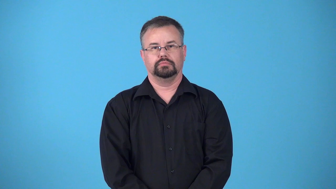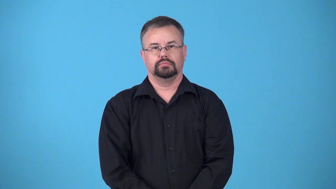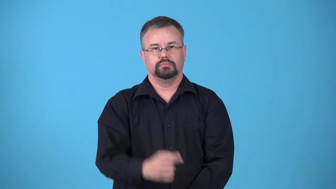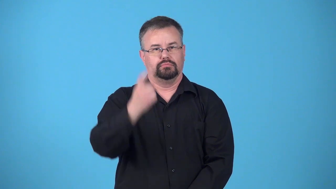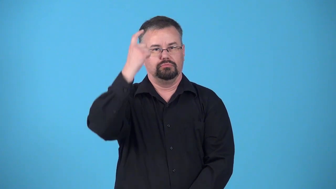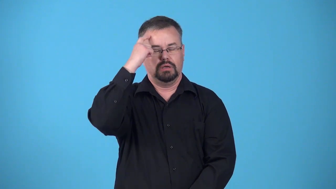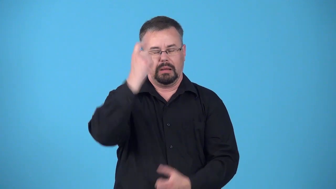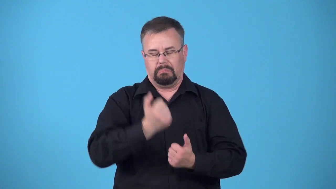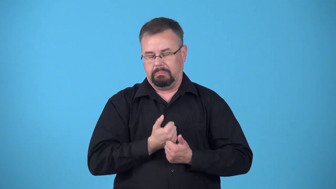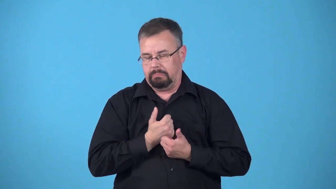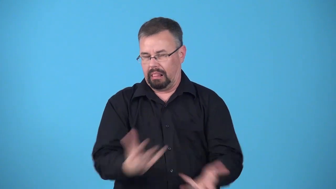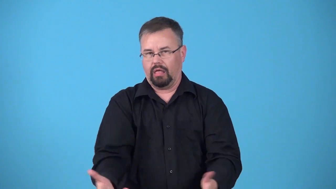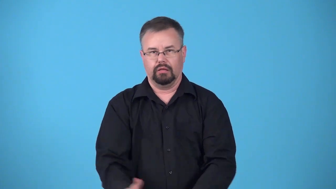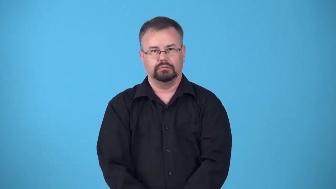my brain is fried